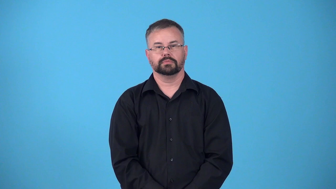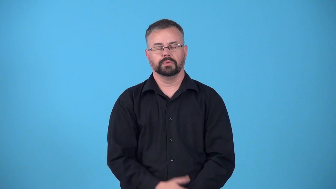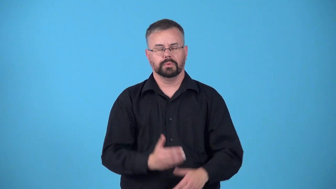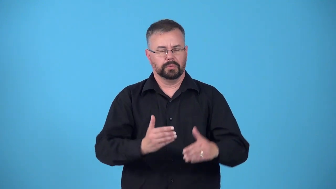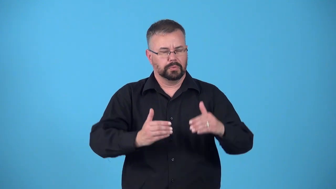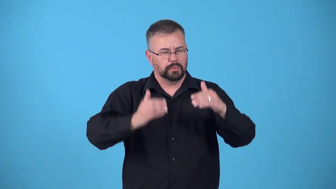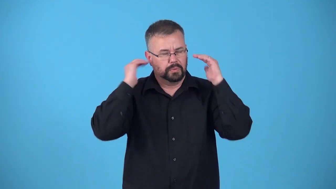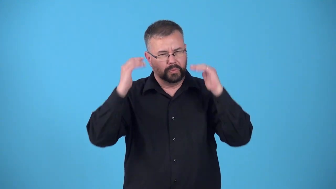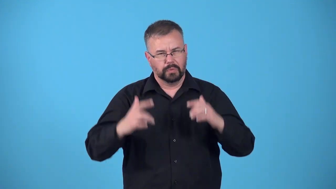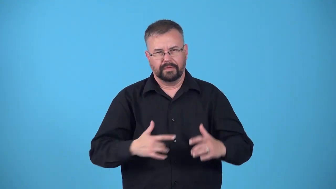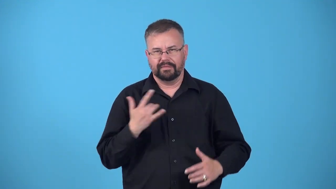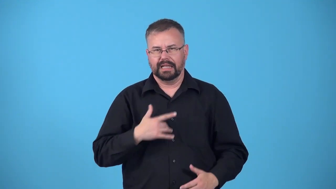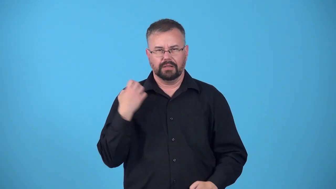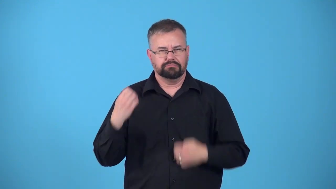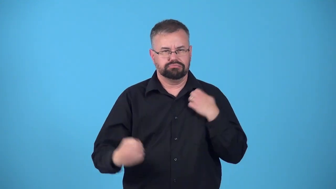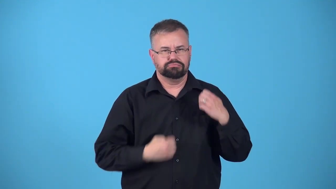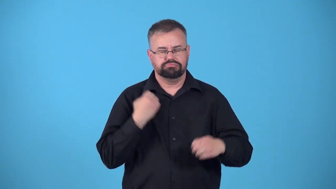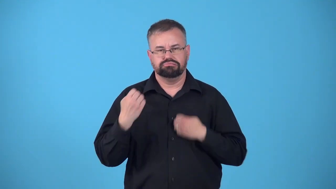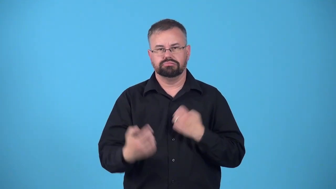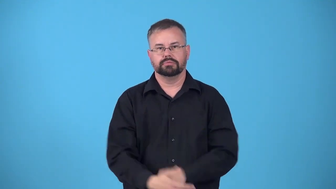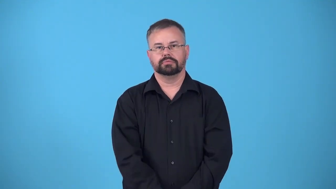wash over